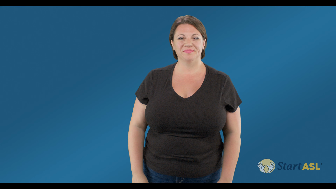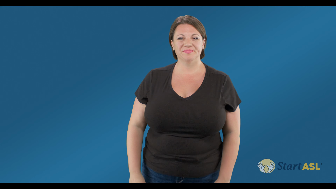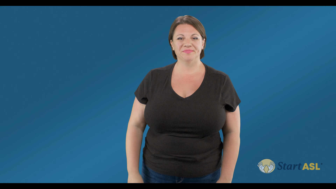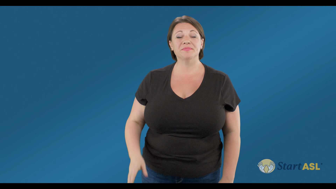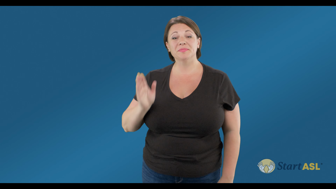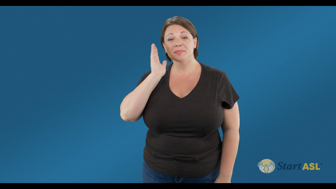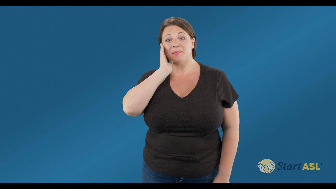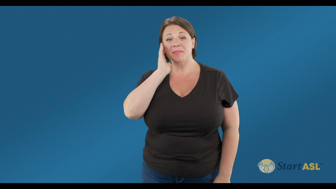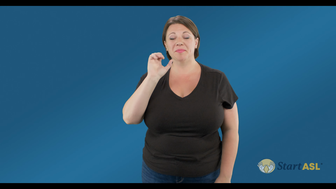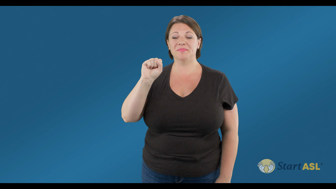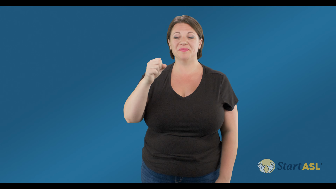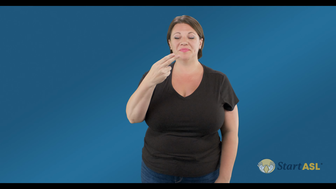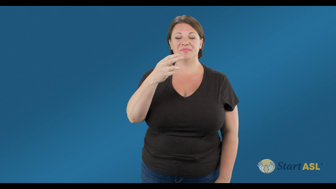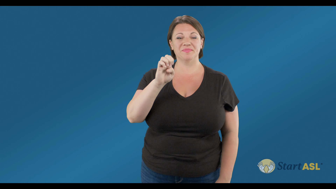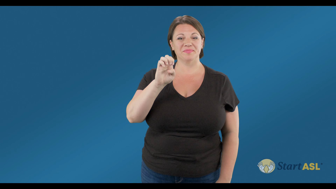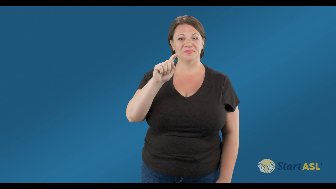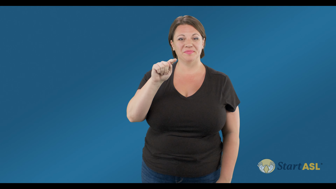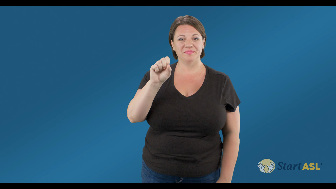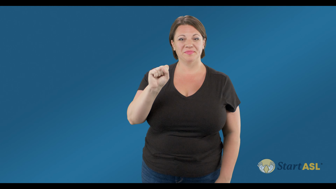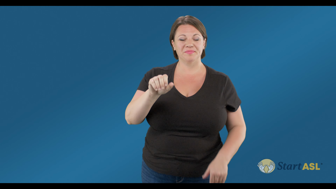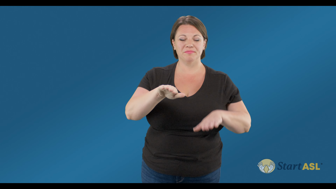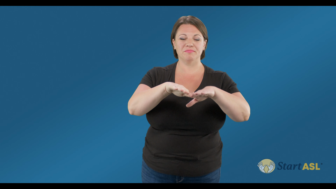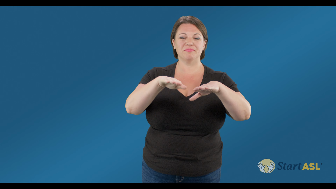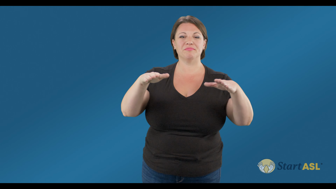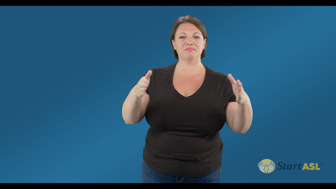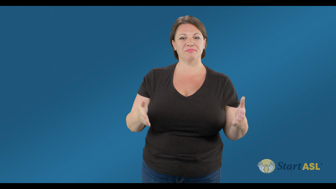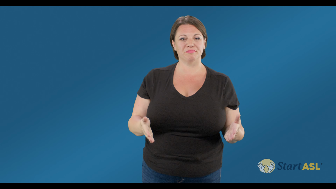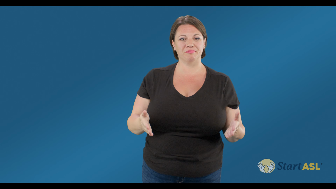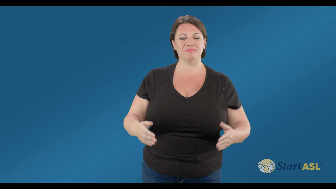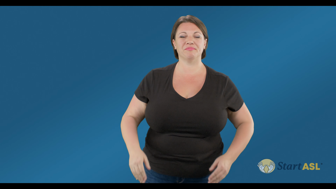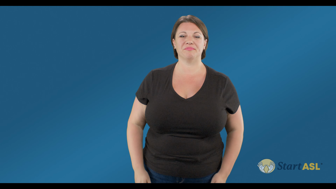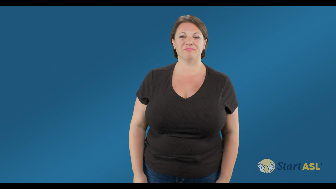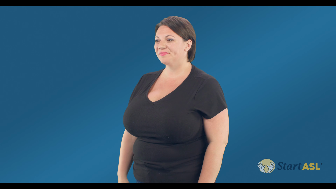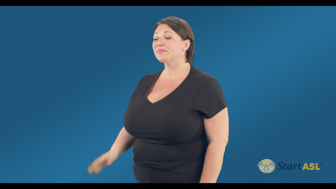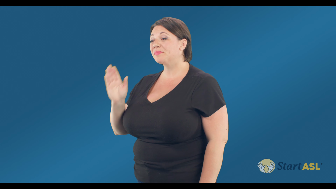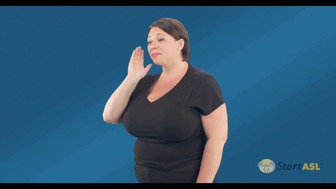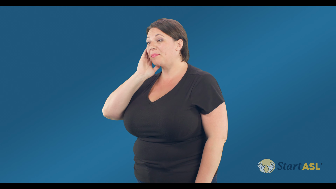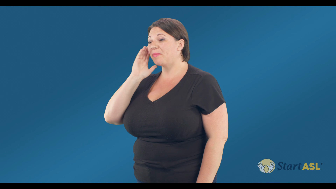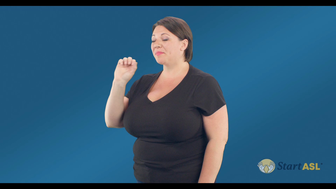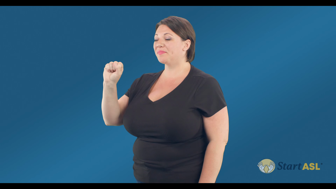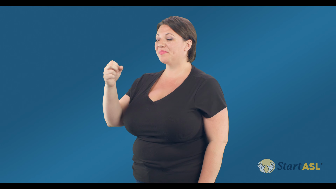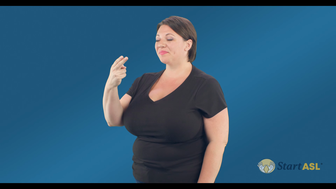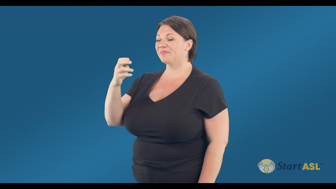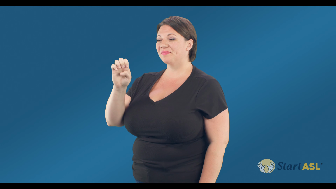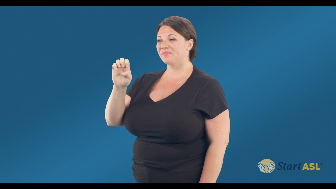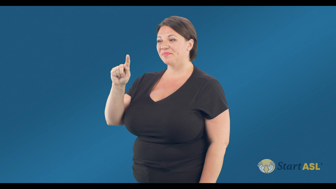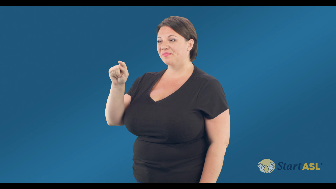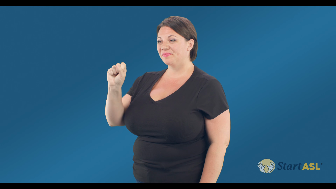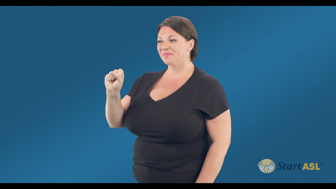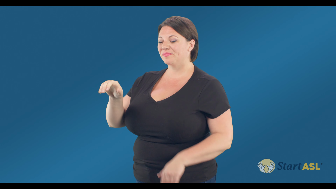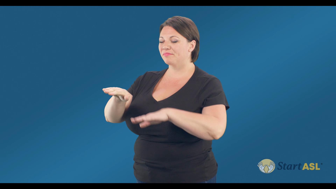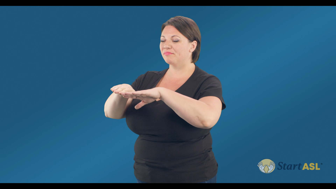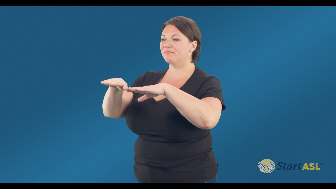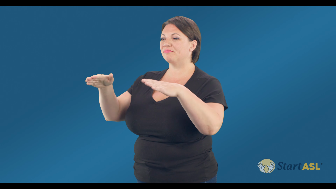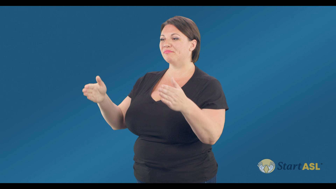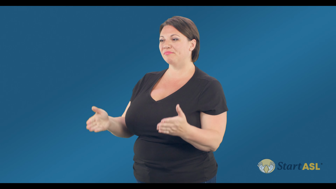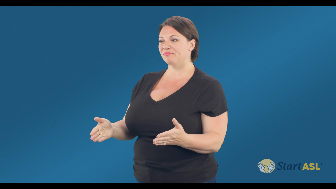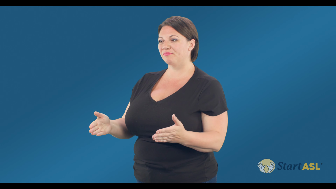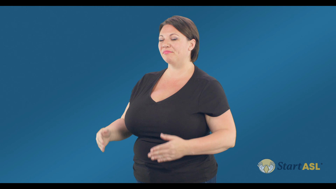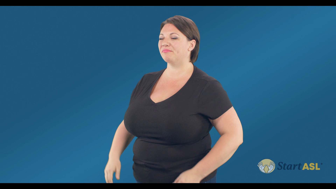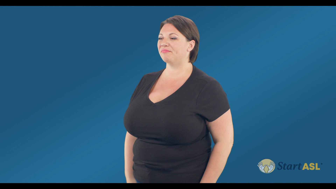sheets